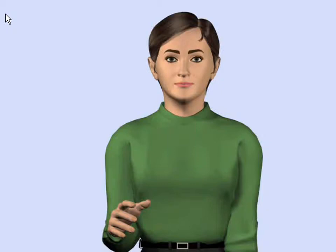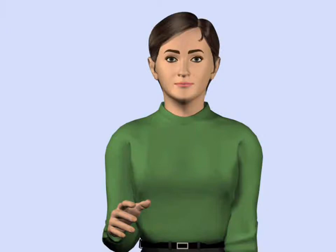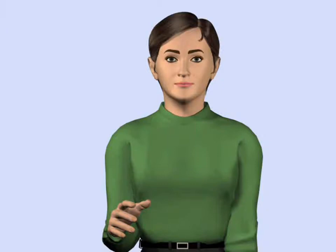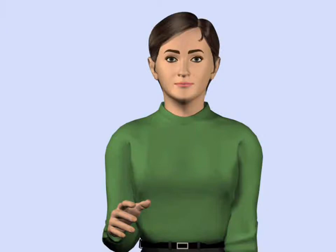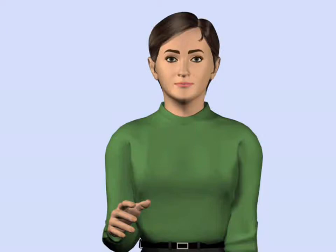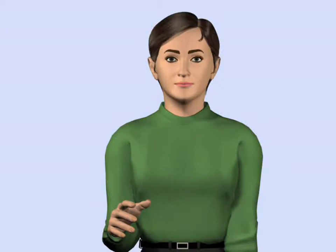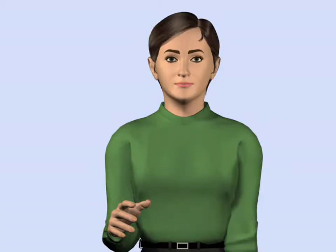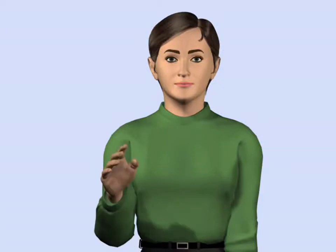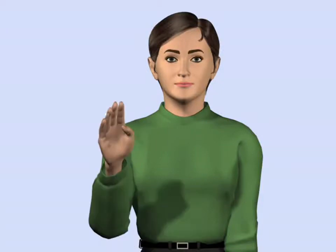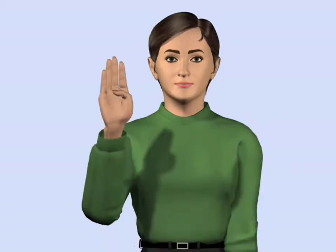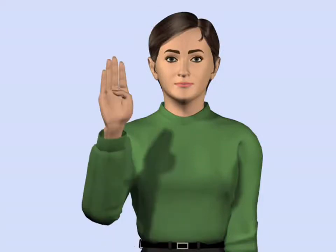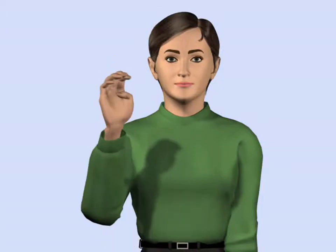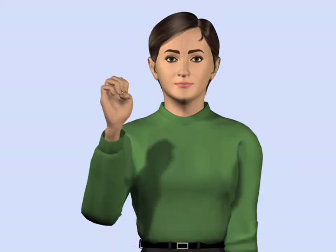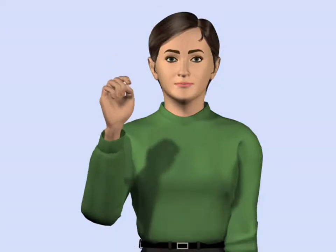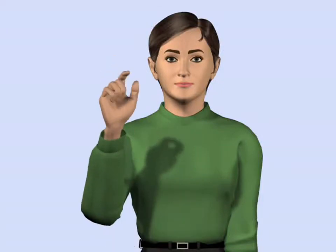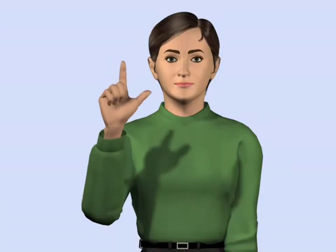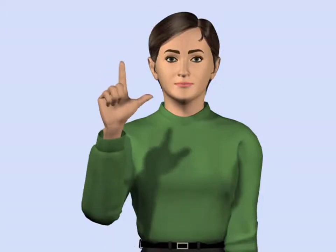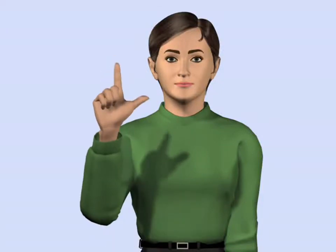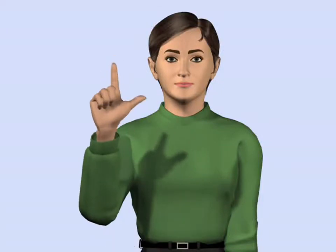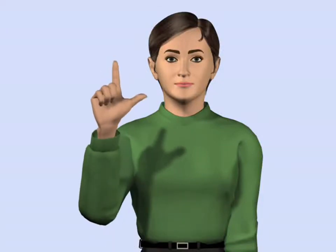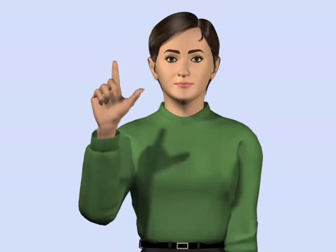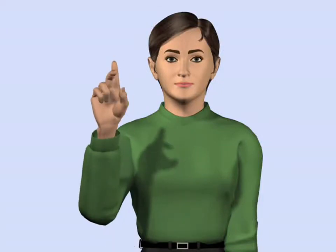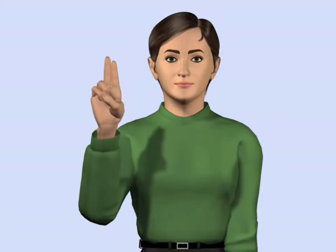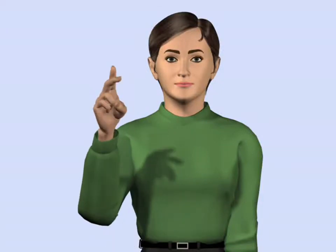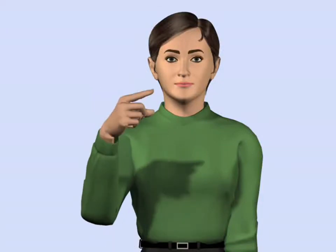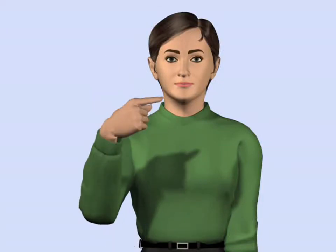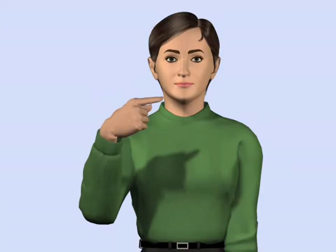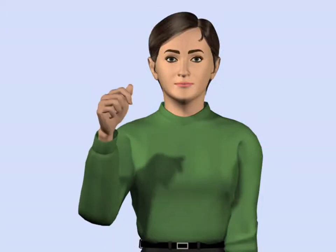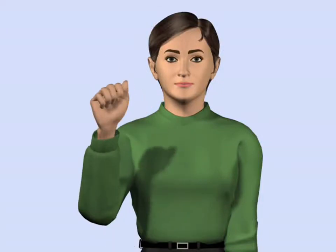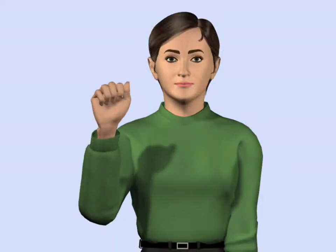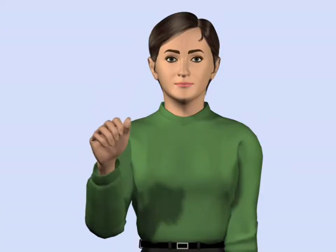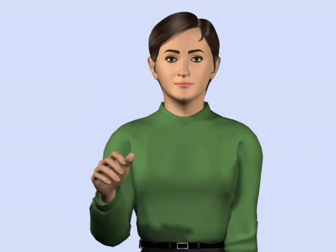belluga